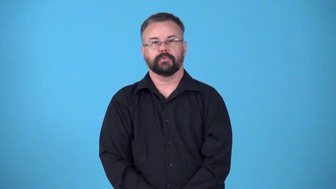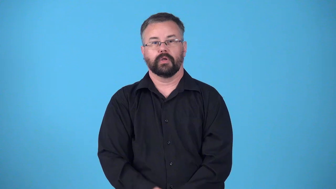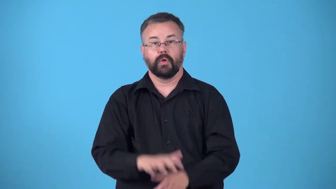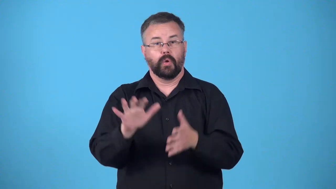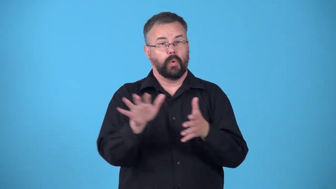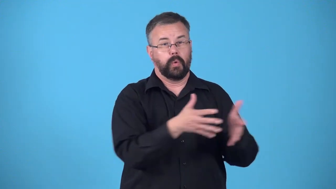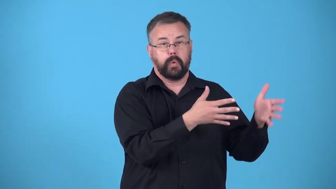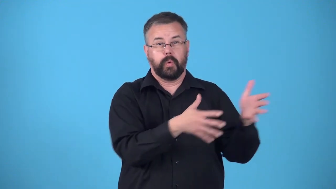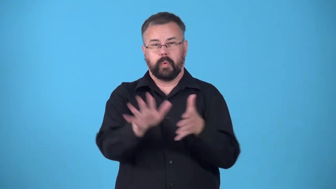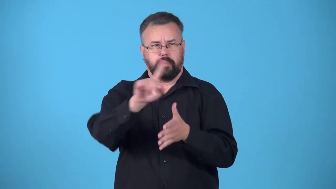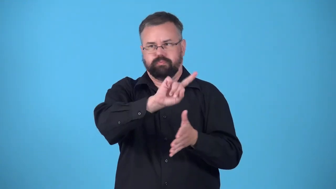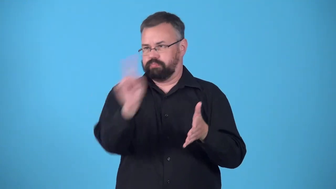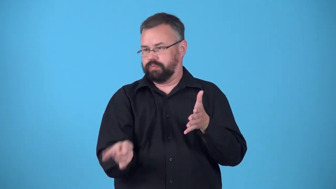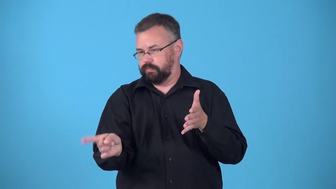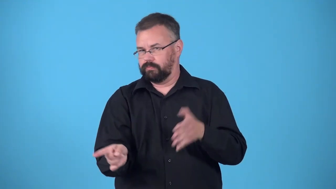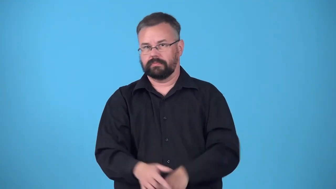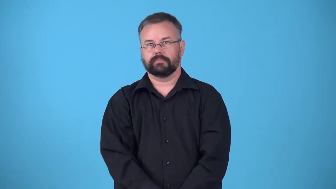blow down,blow over